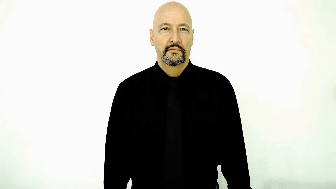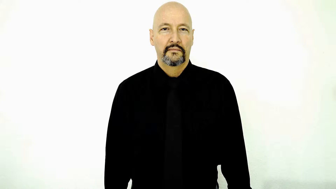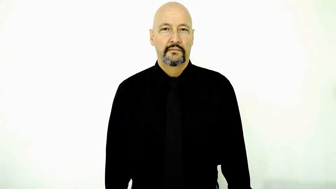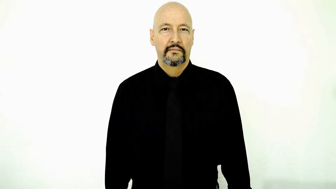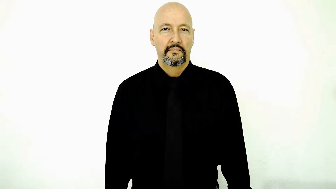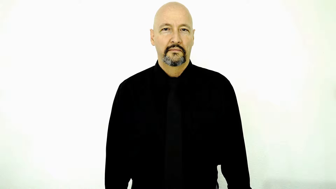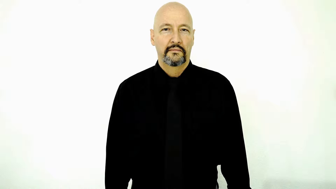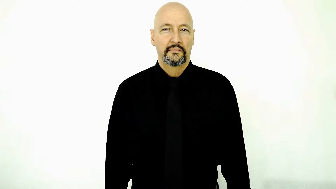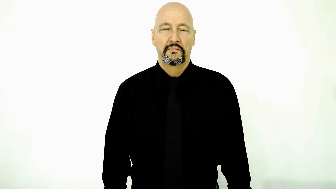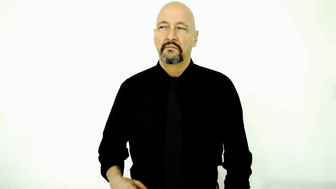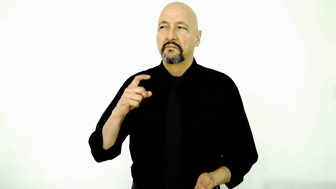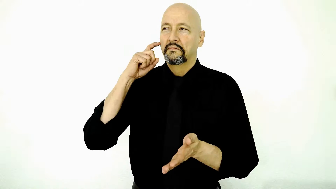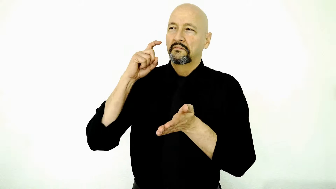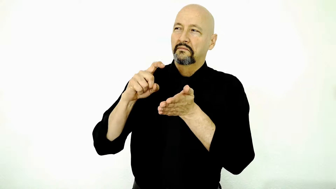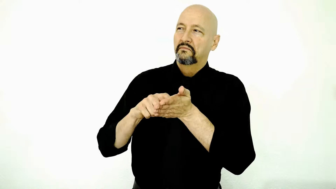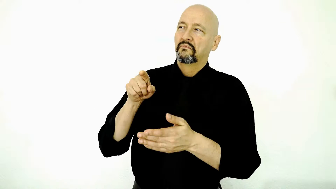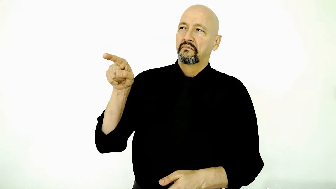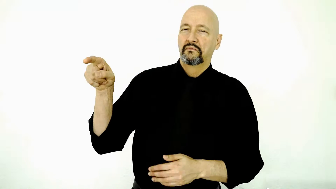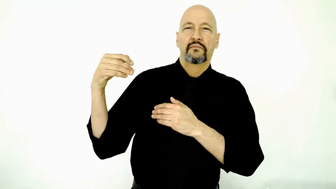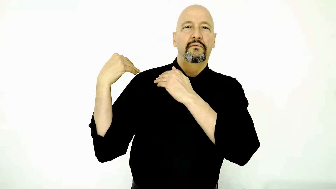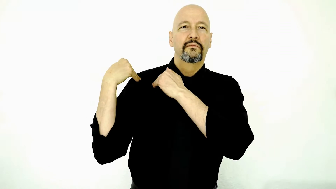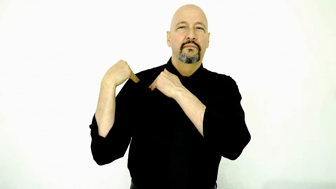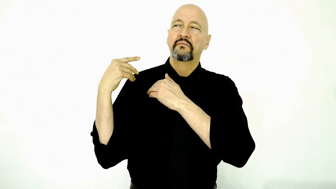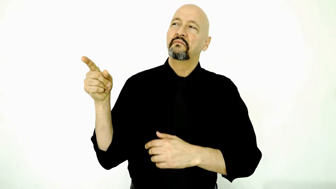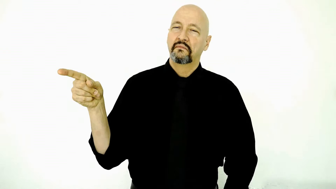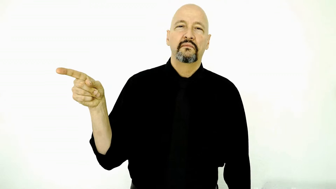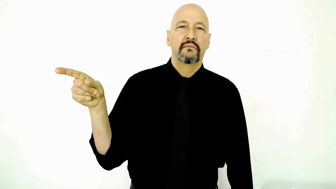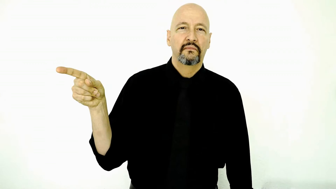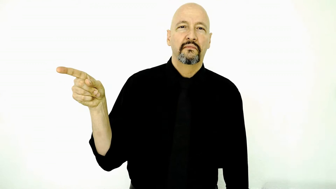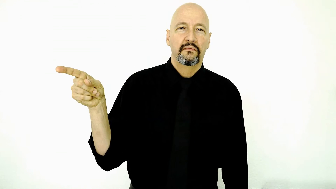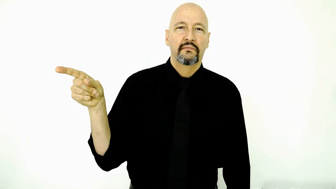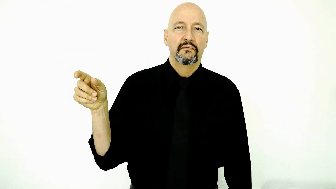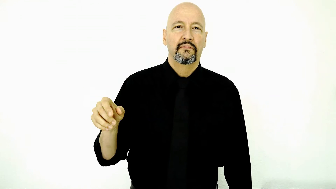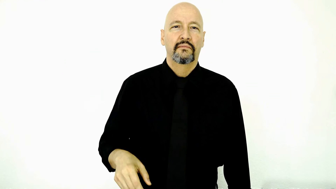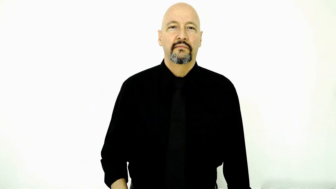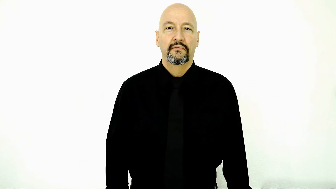credit-recognize-he/she-responsible